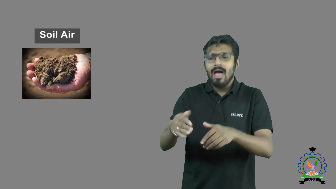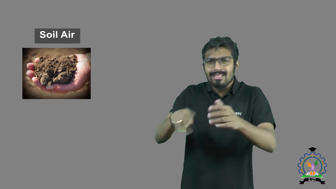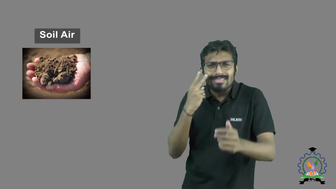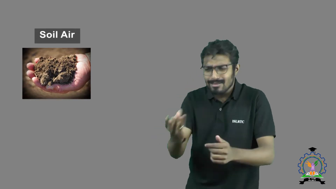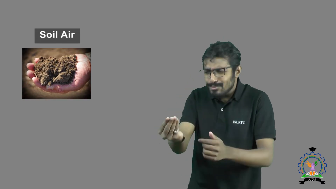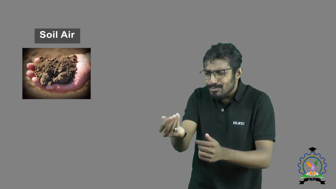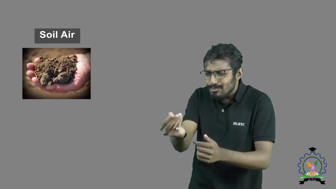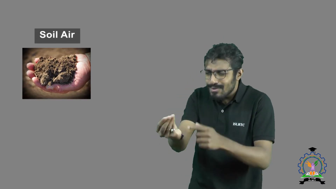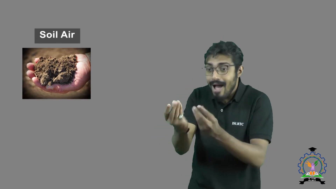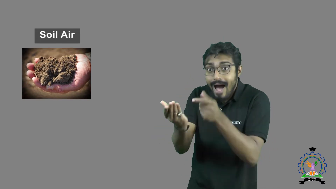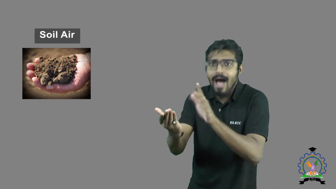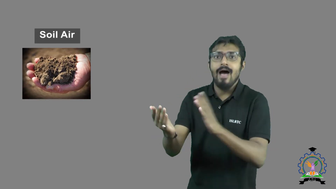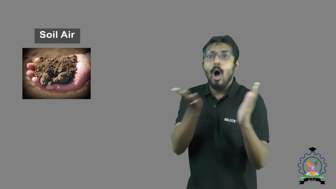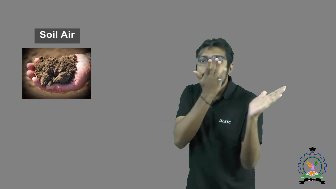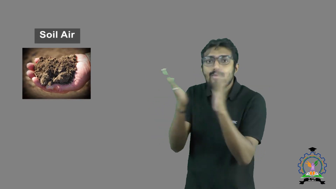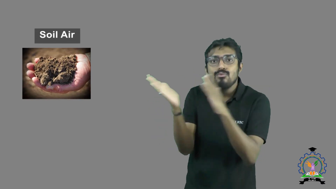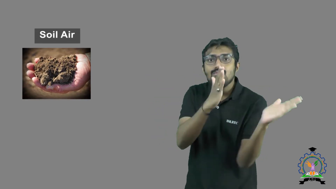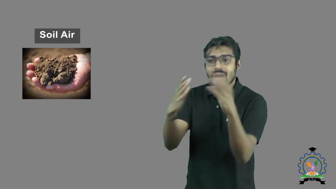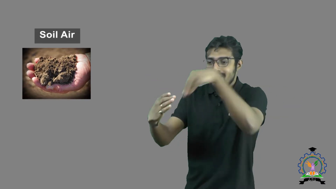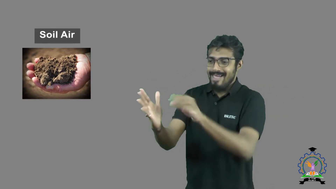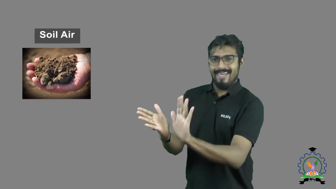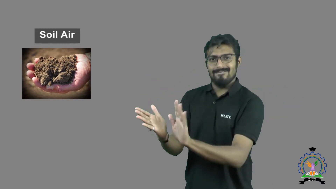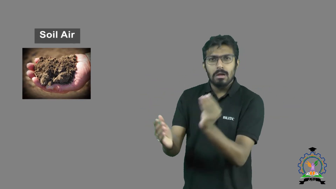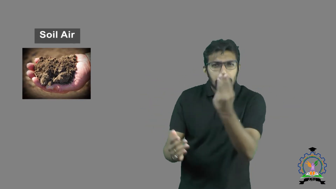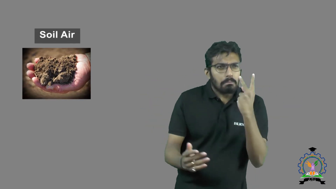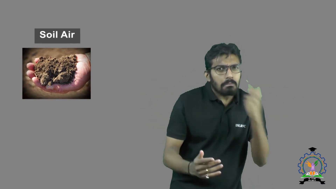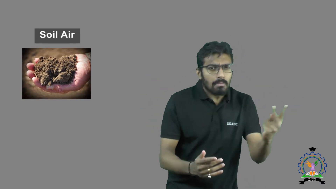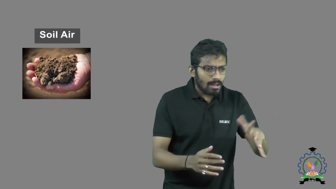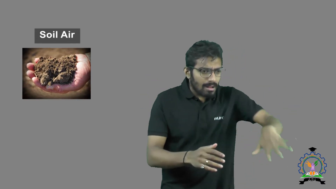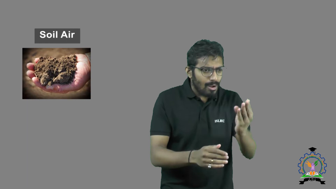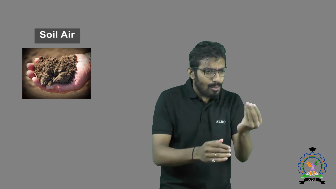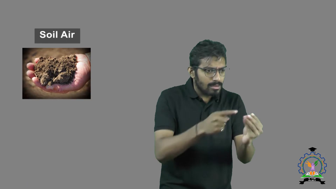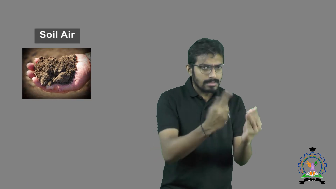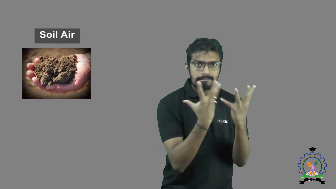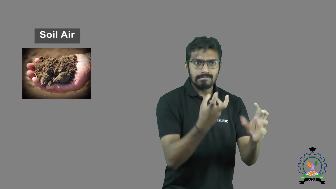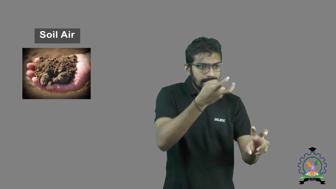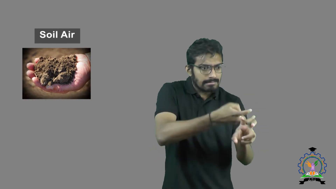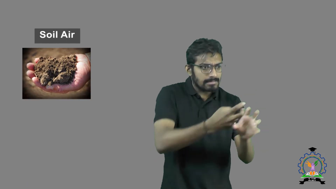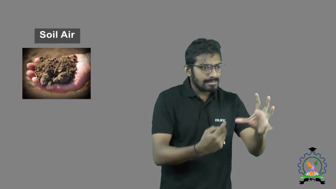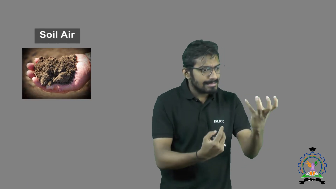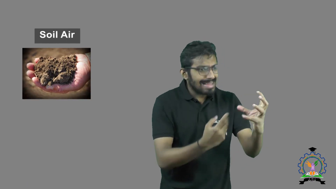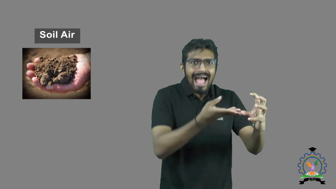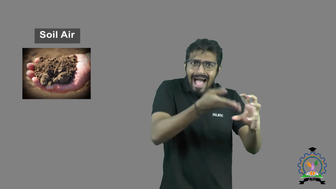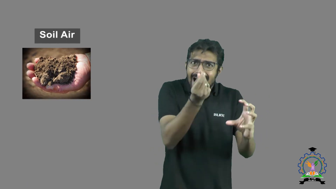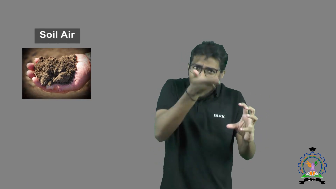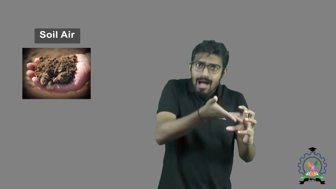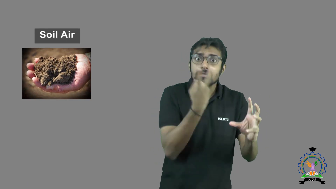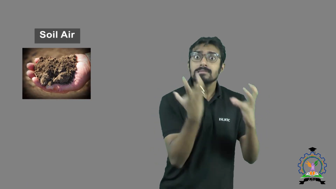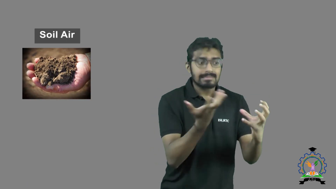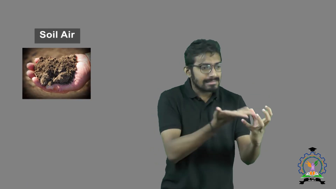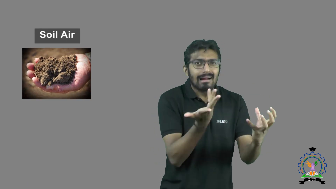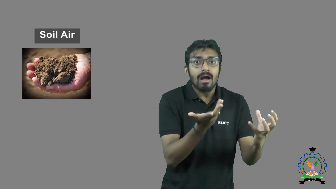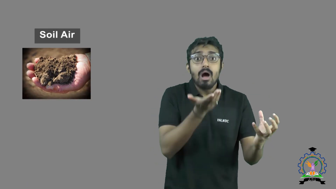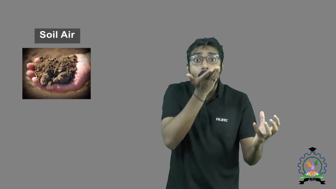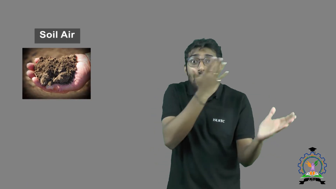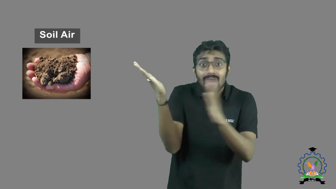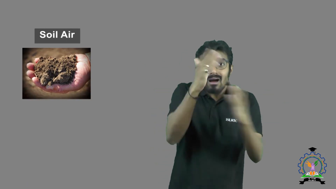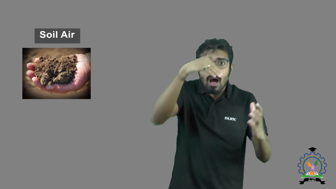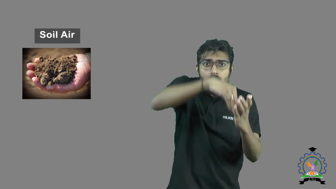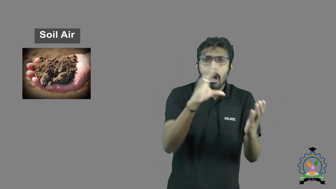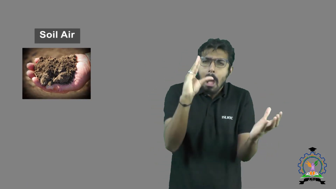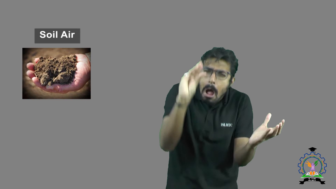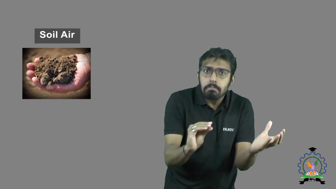Soil Air